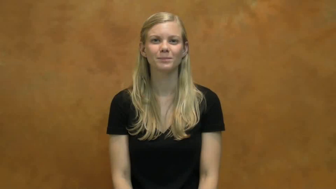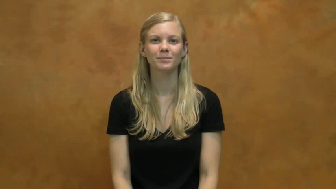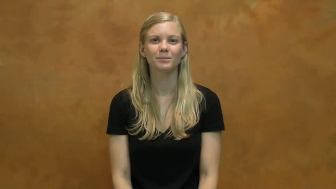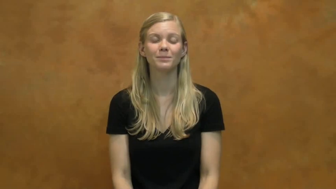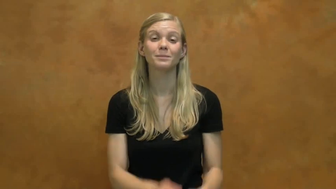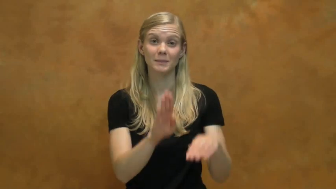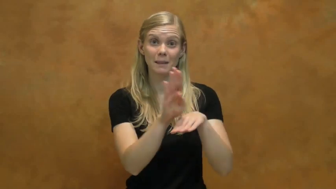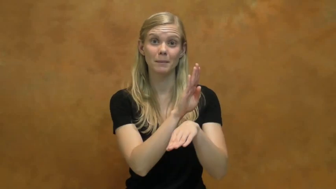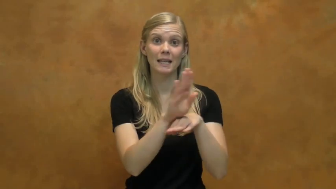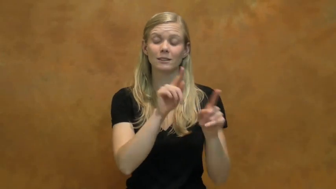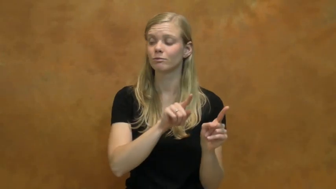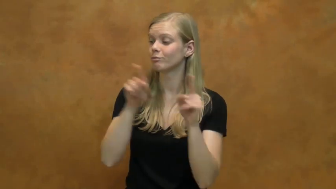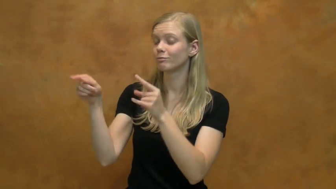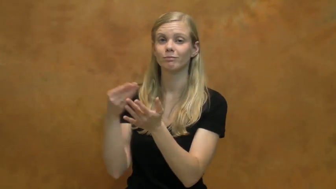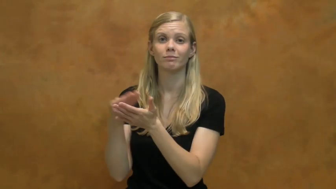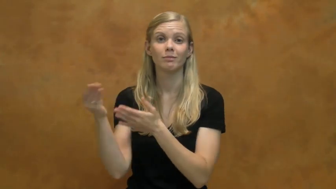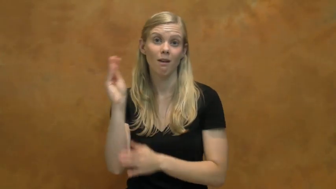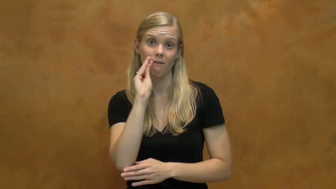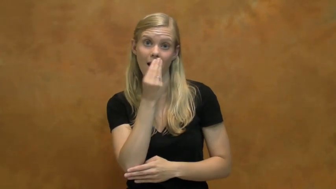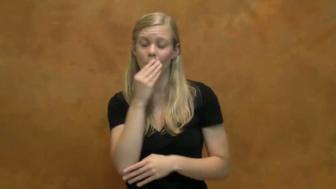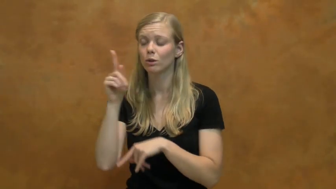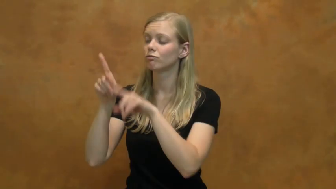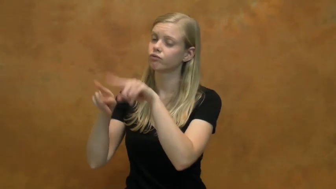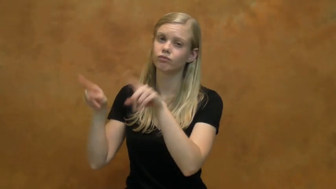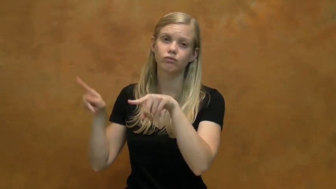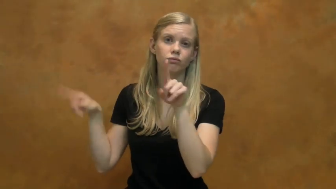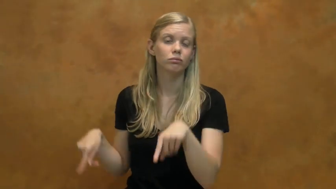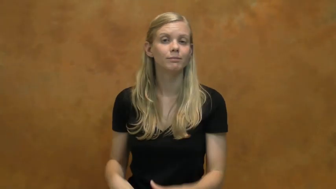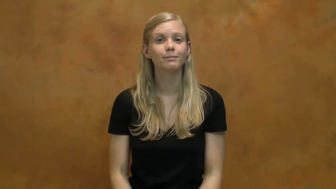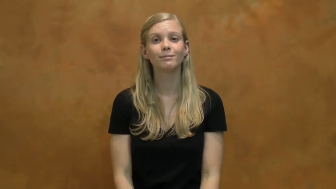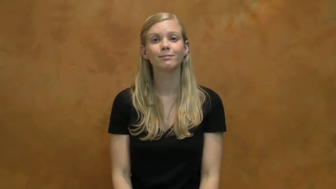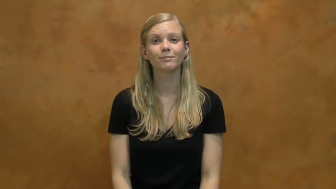flower shop